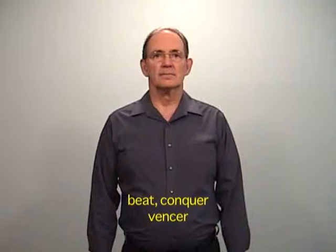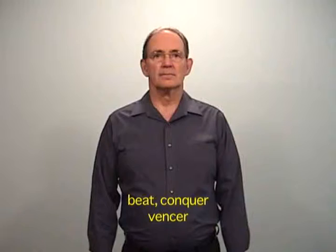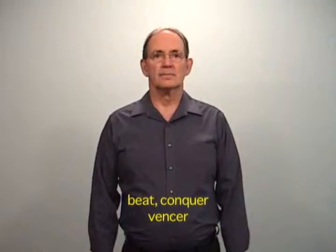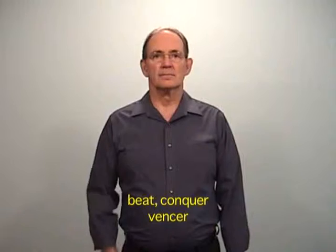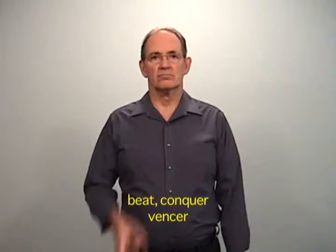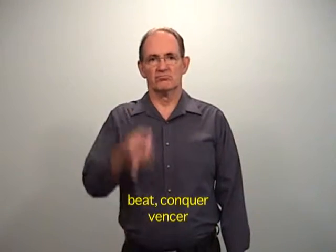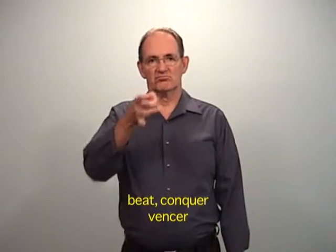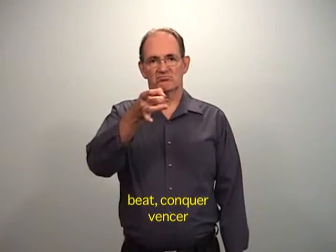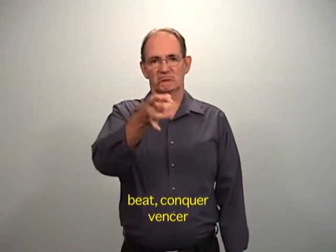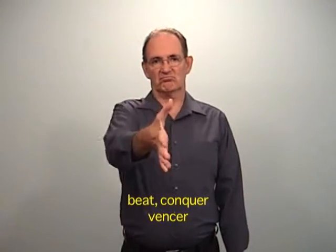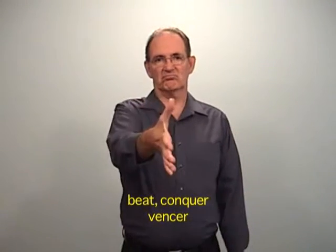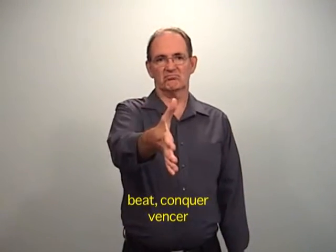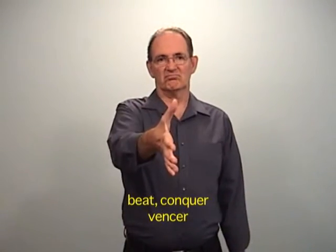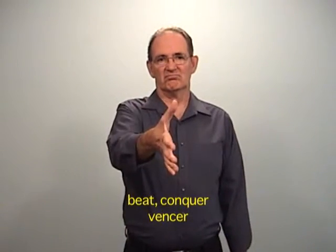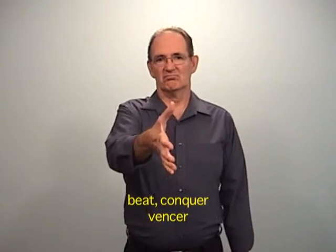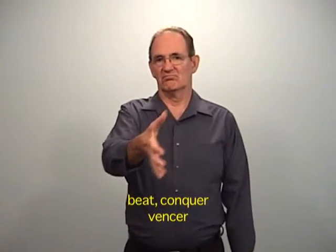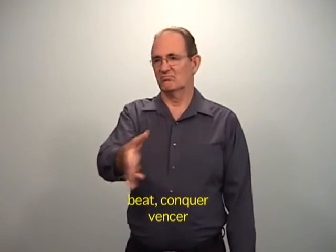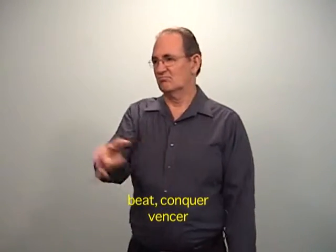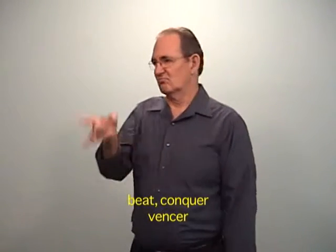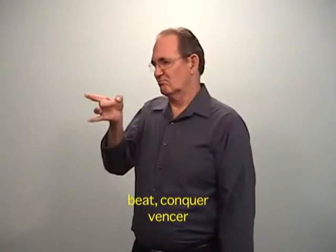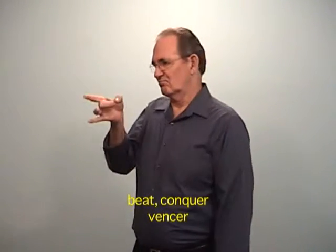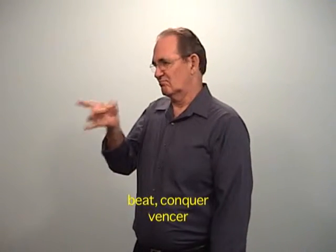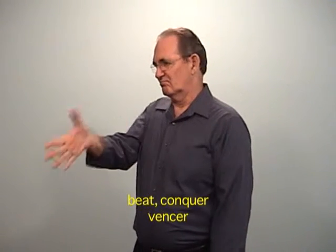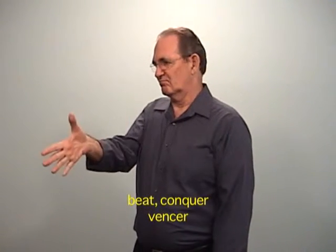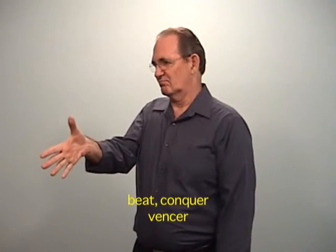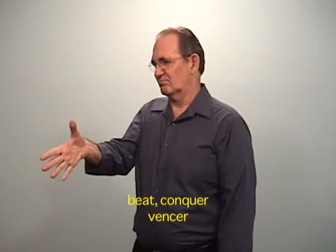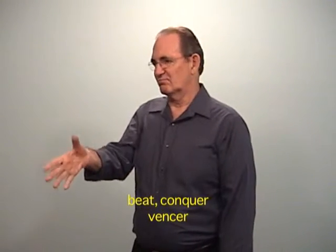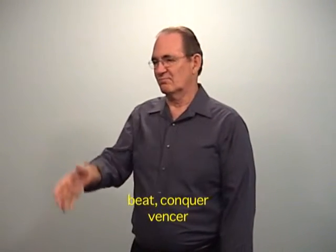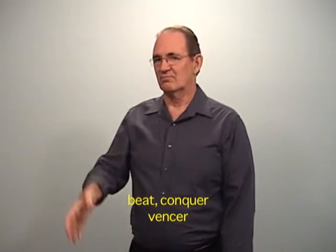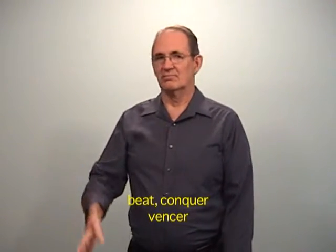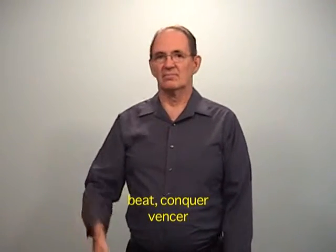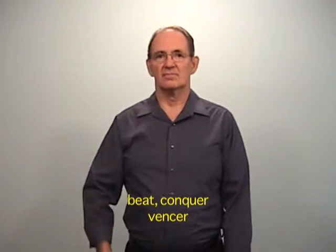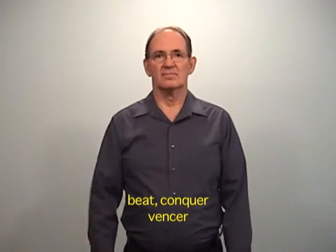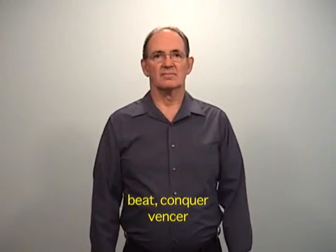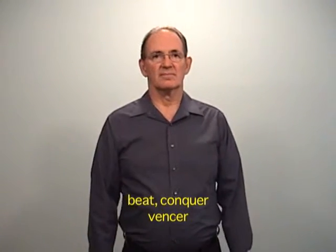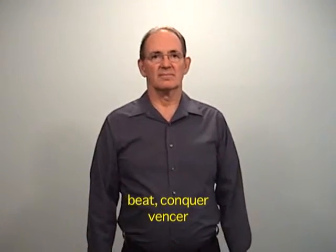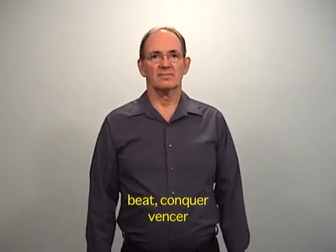Beat, conquer